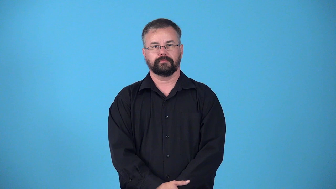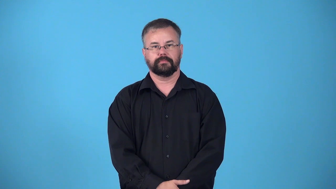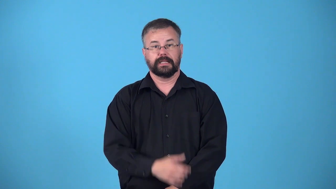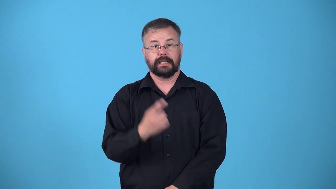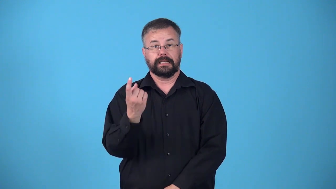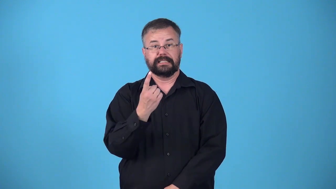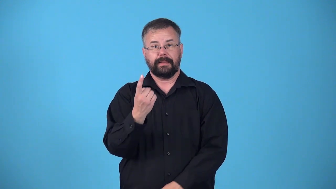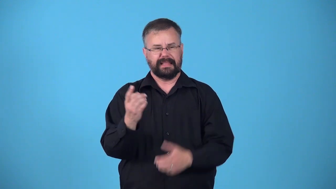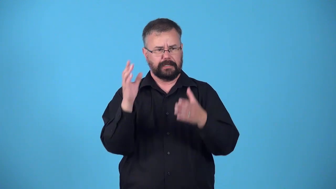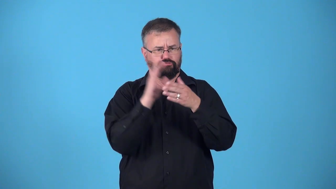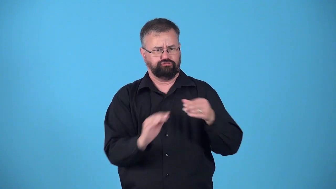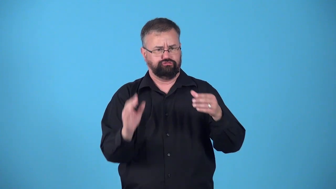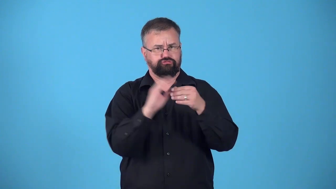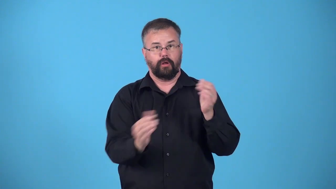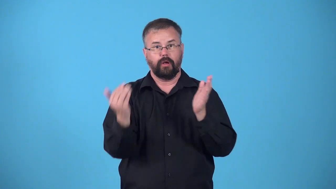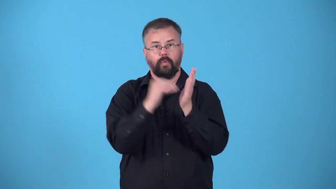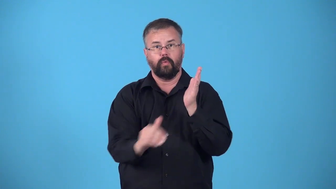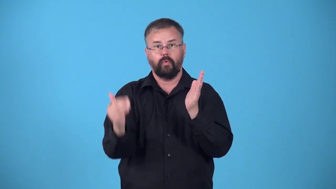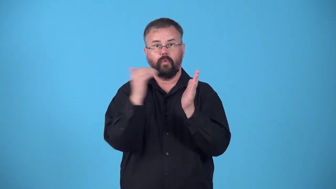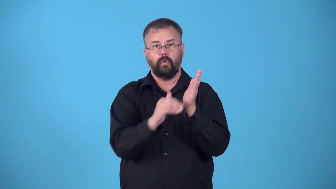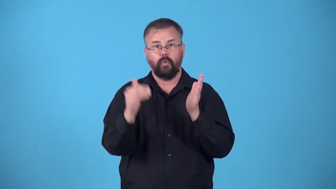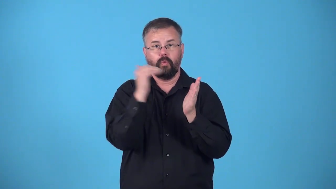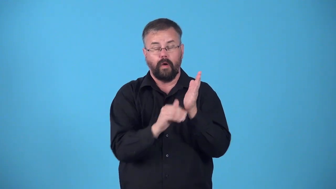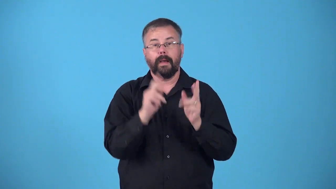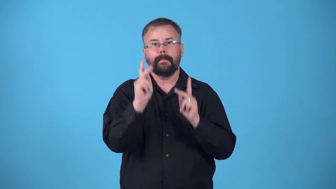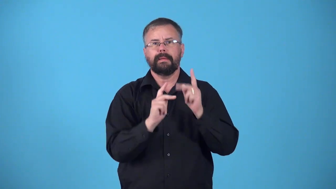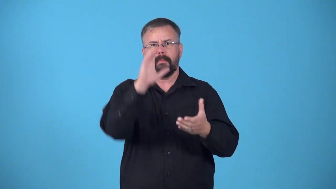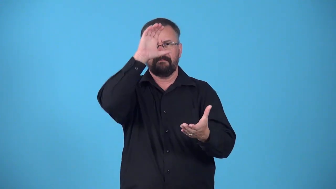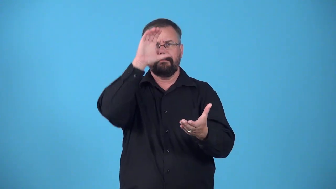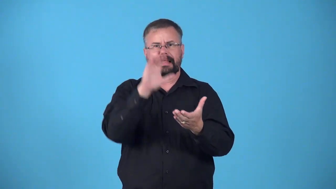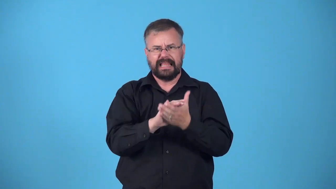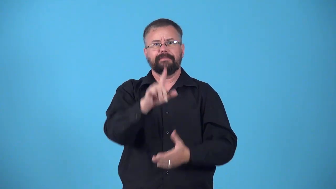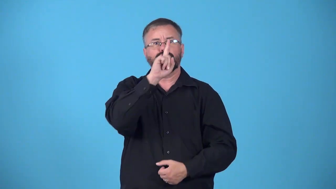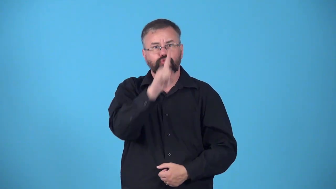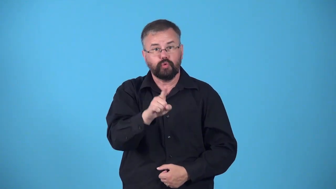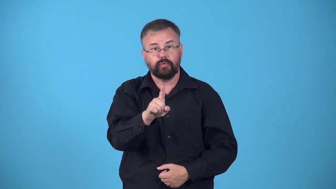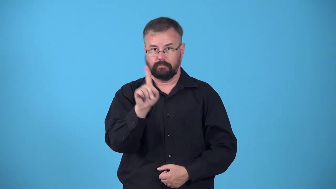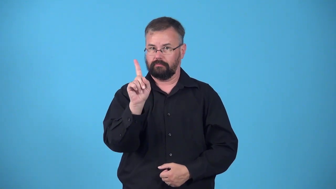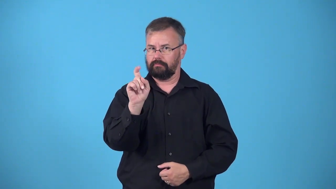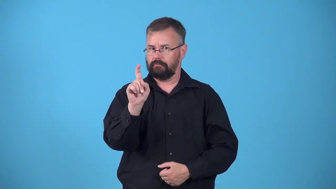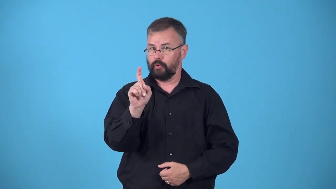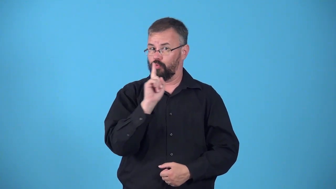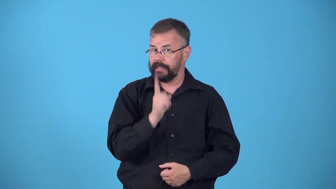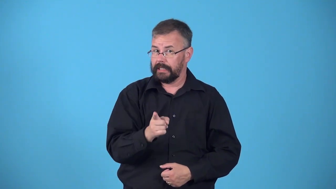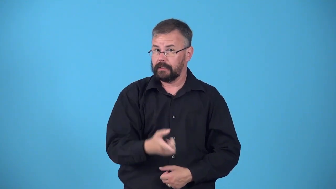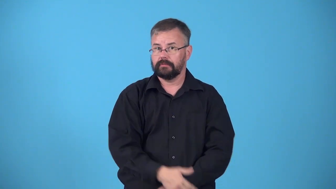factoid